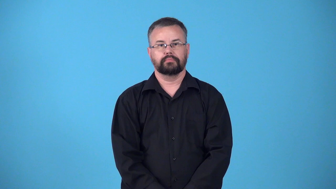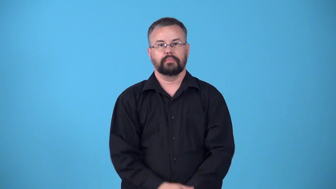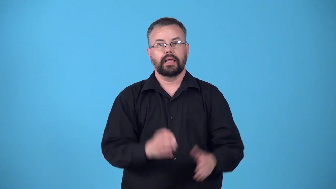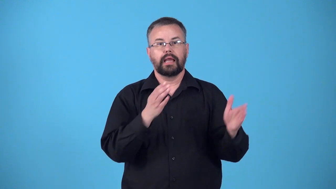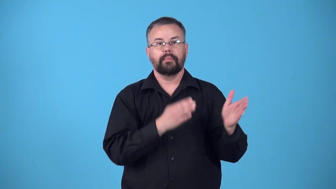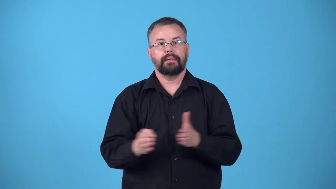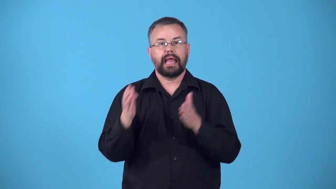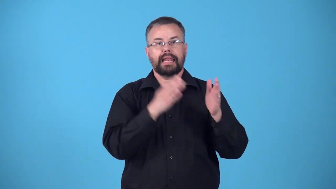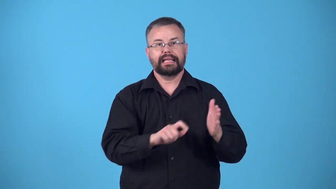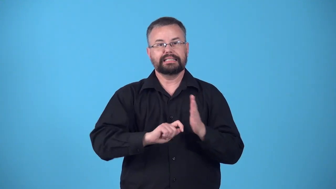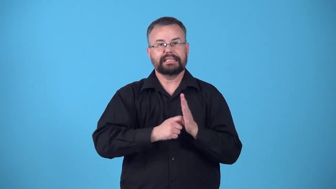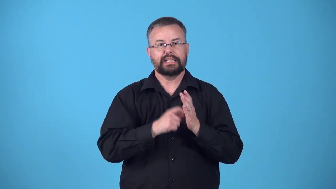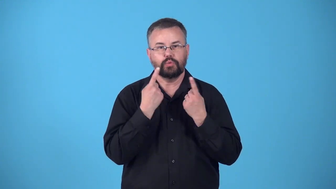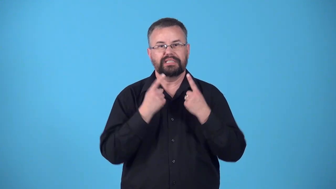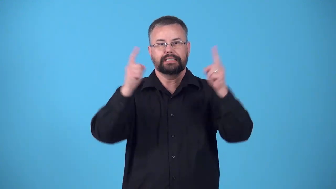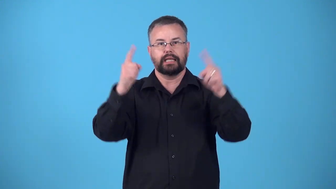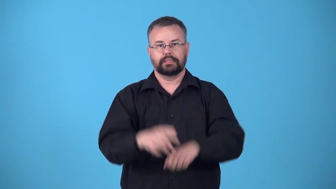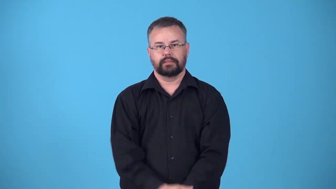a good beginning makes a good ending